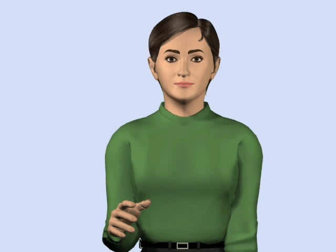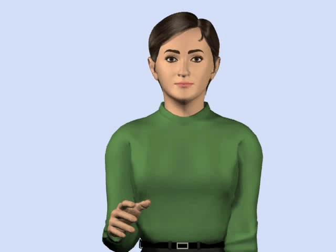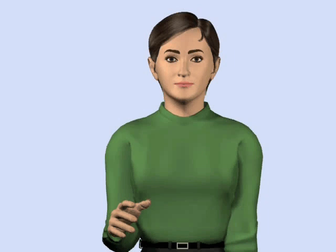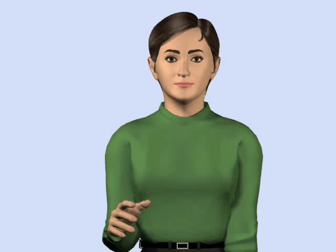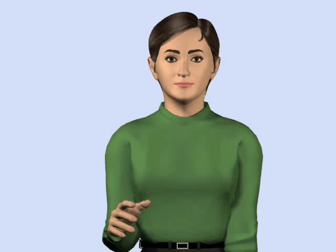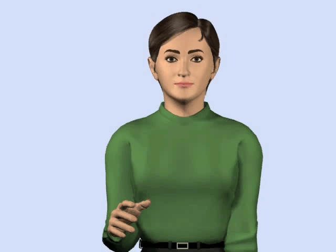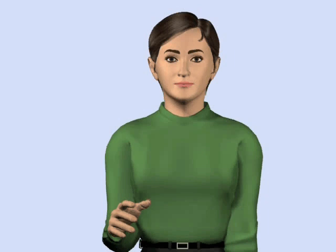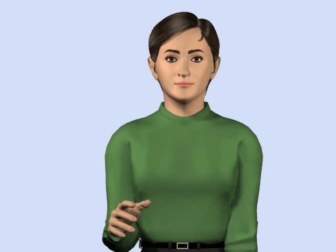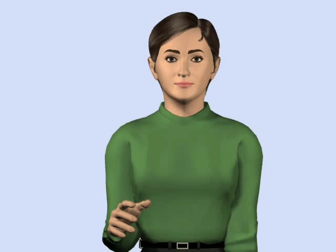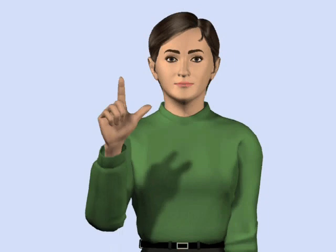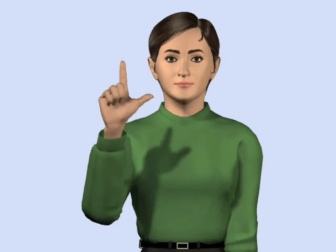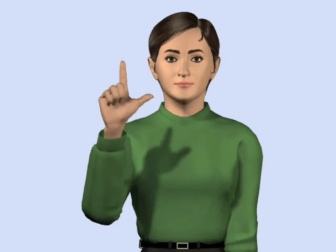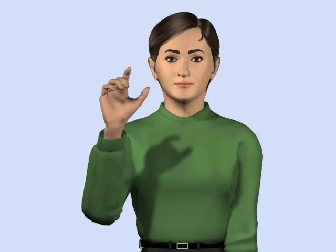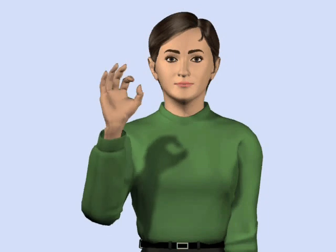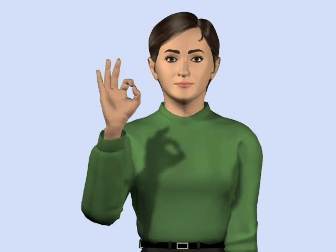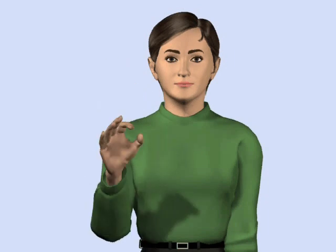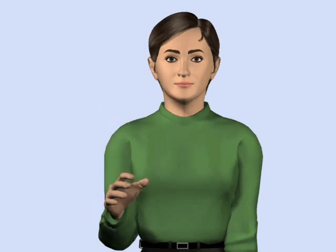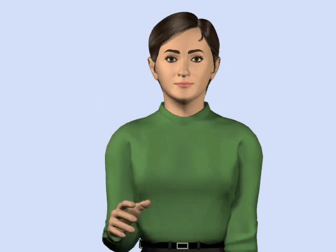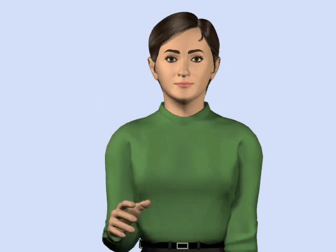Little Falls,MN